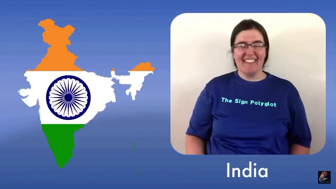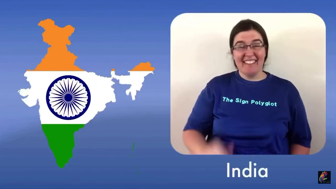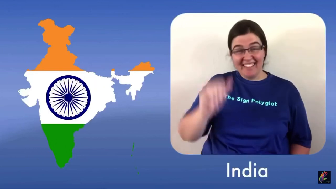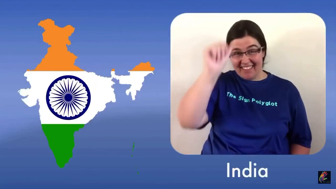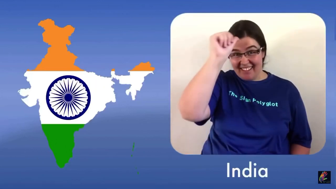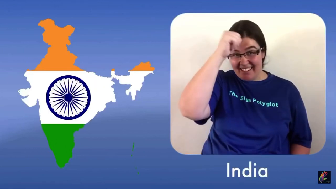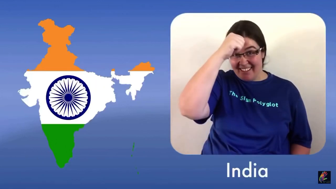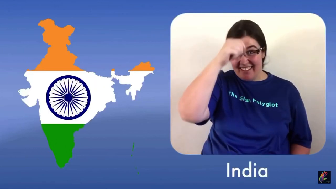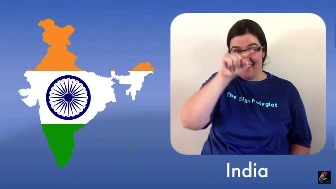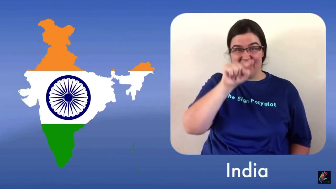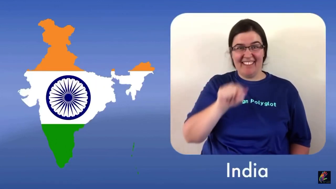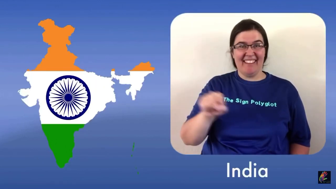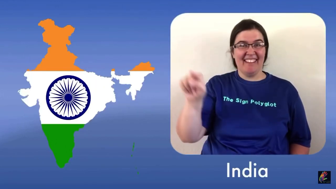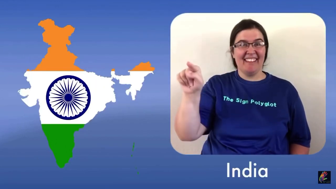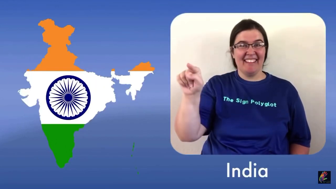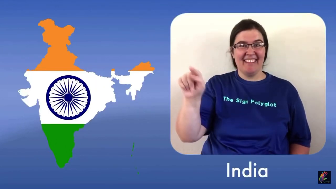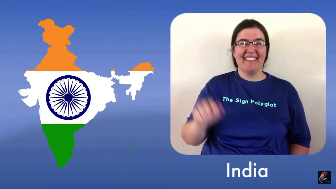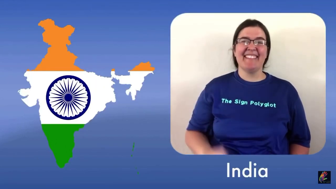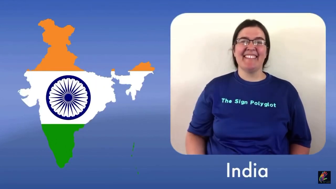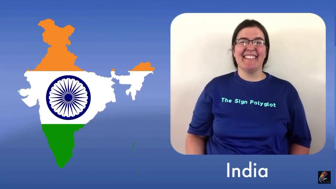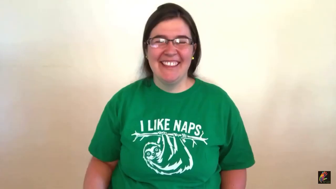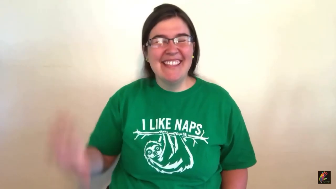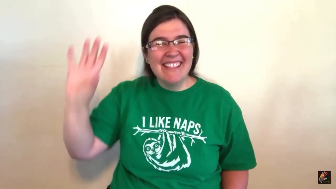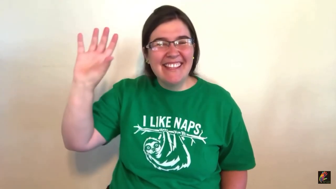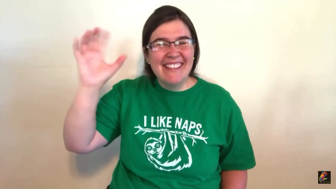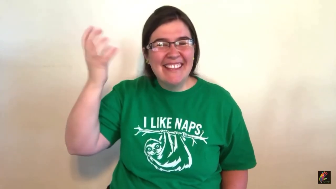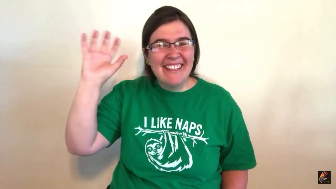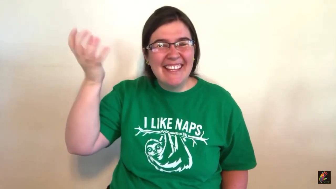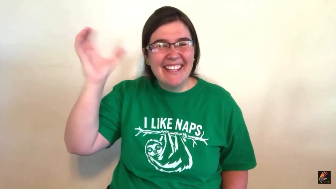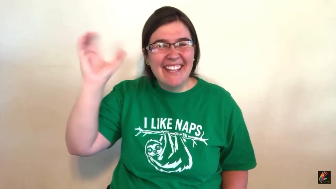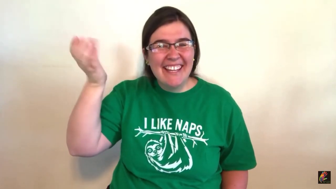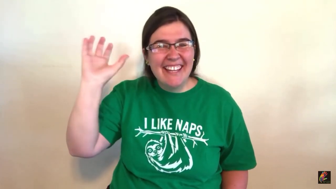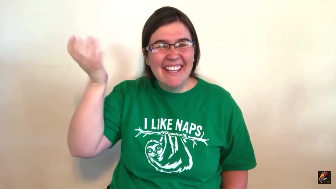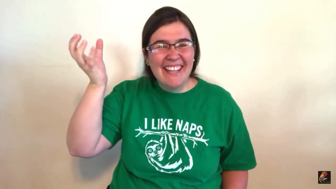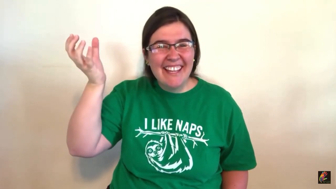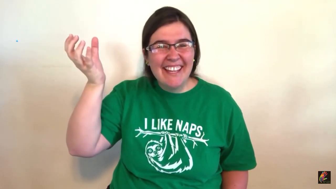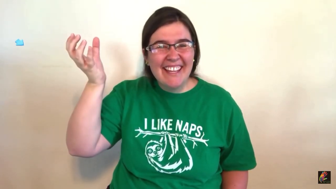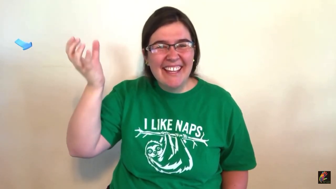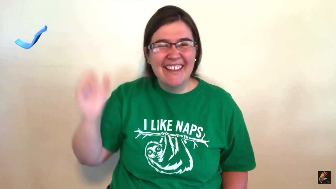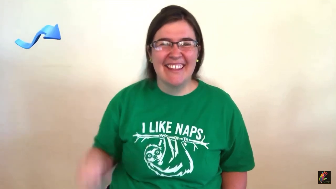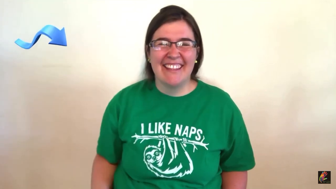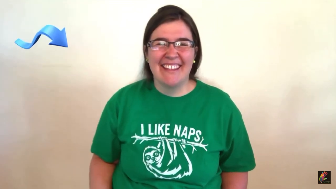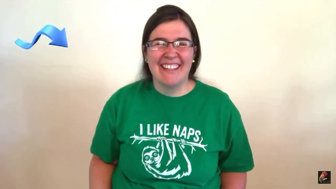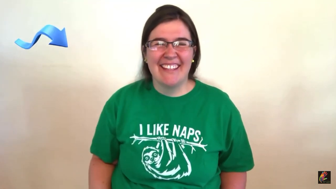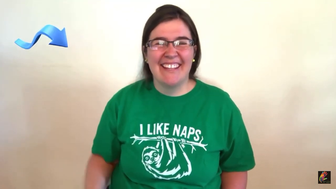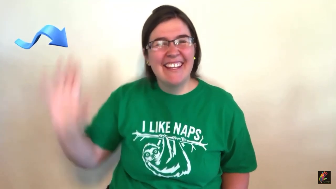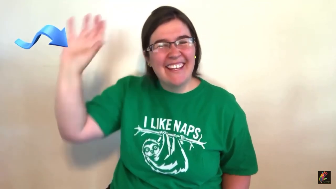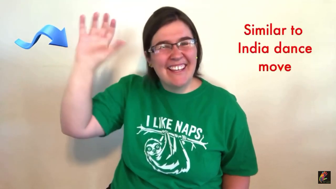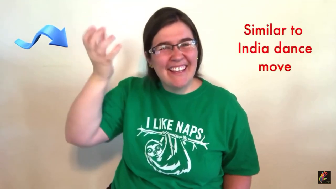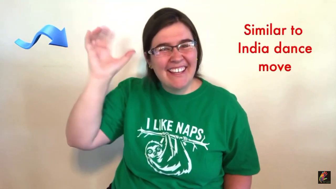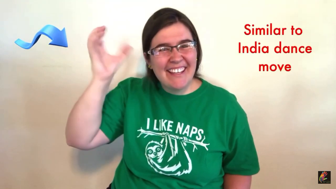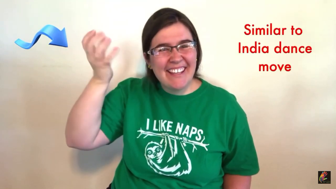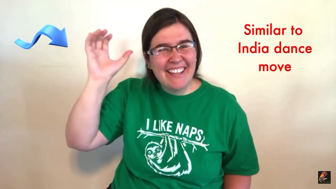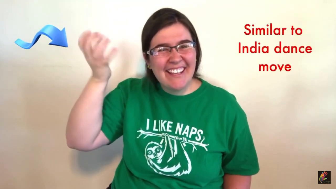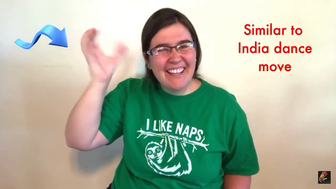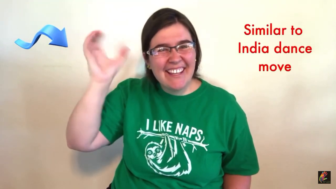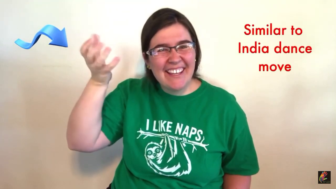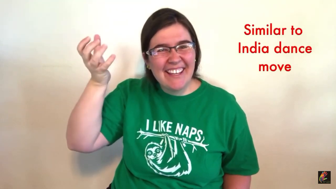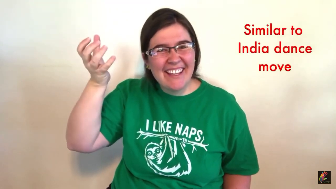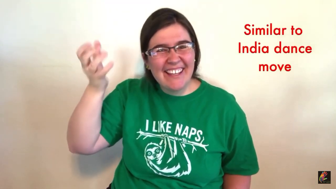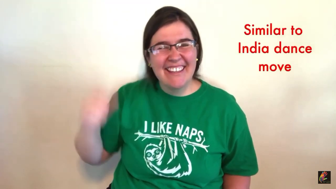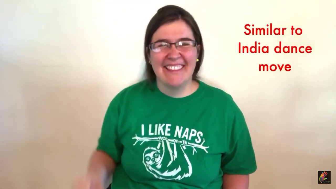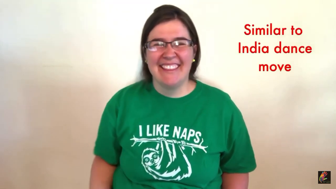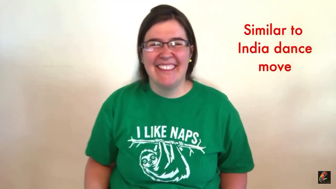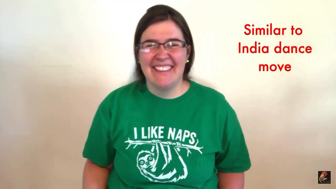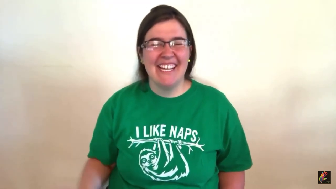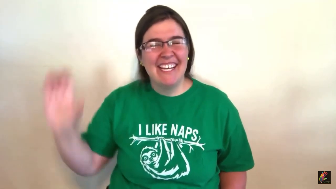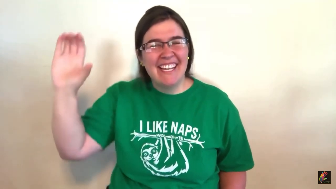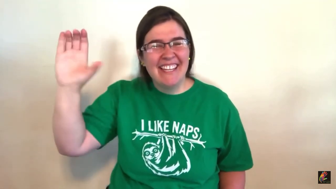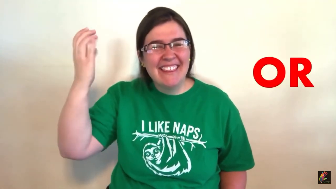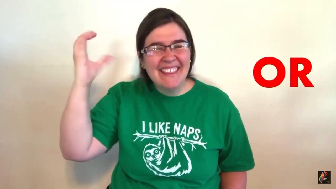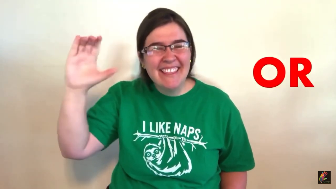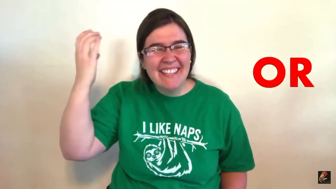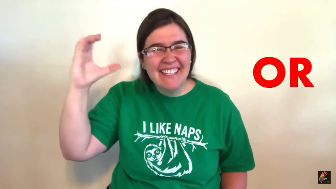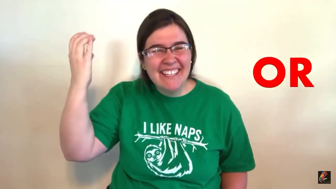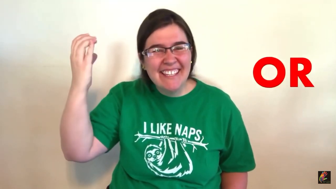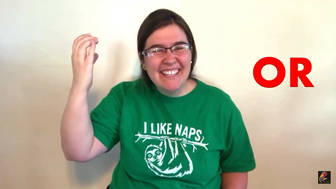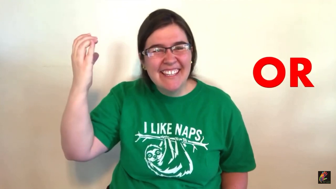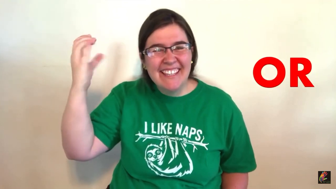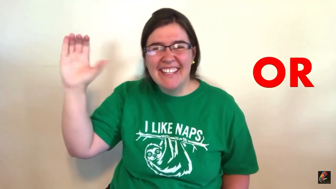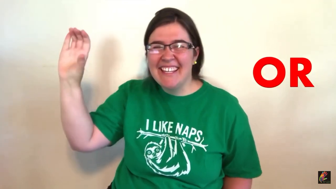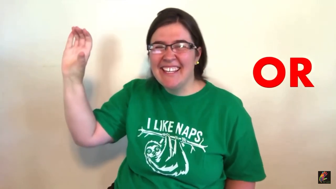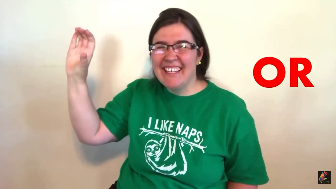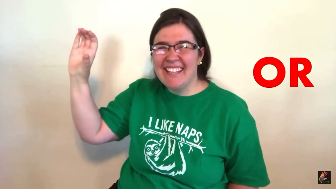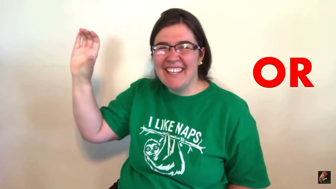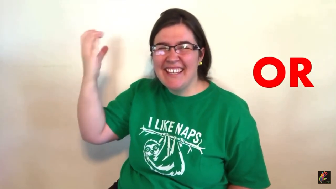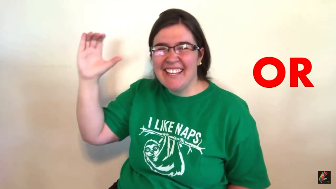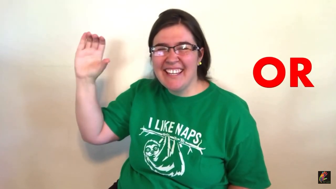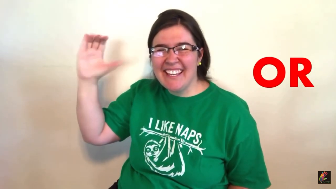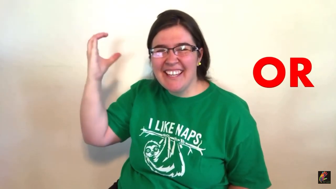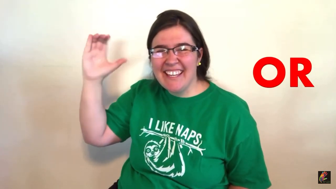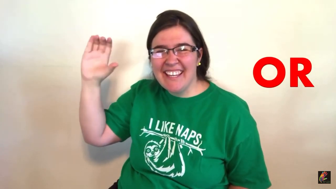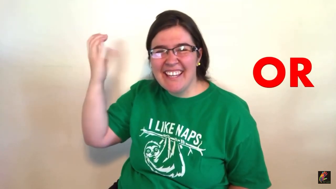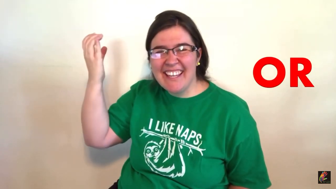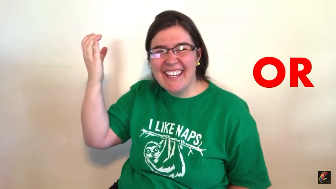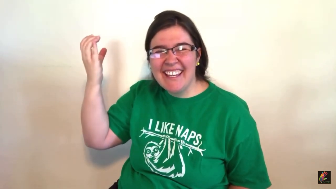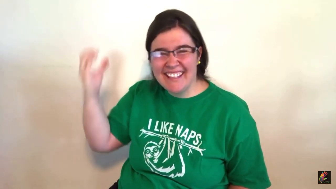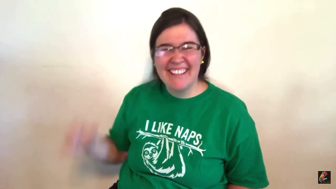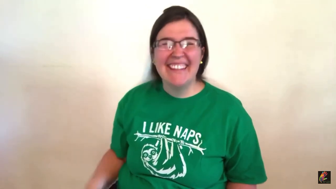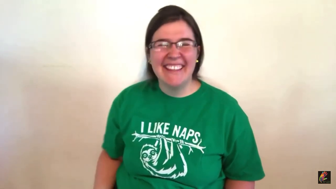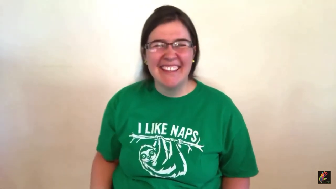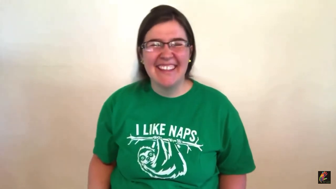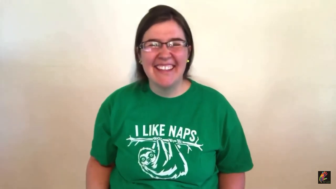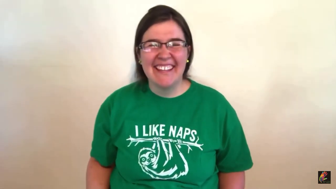CHRISTMAS